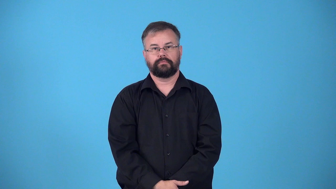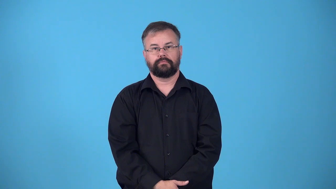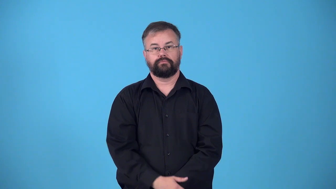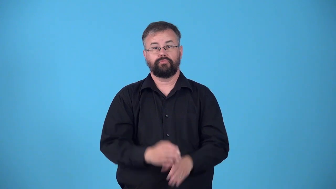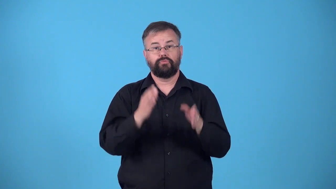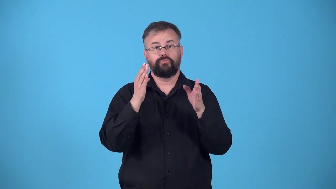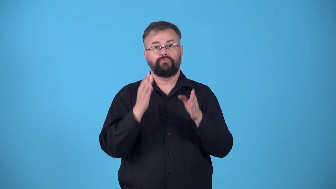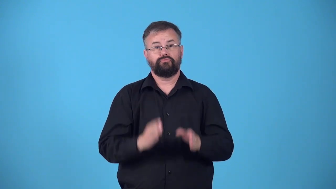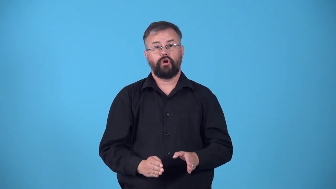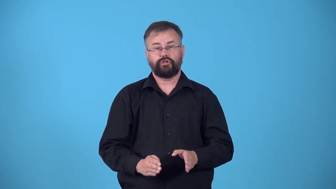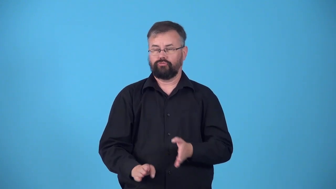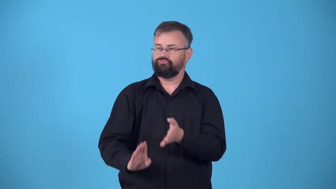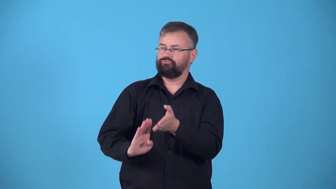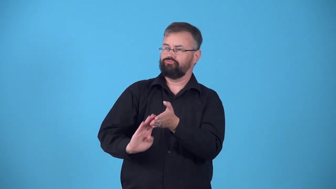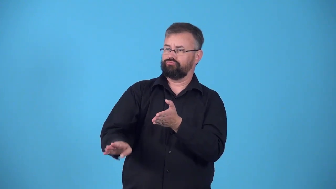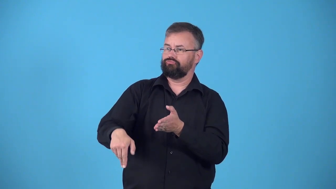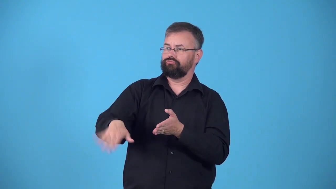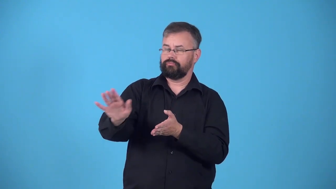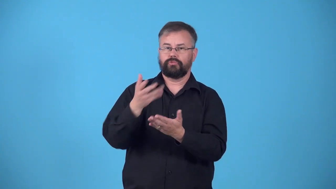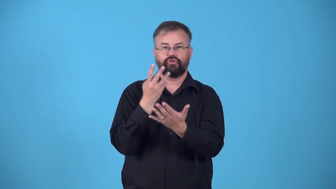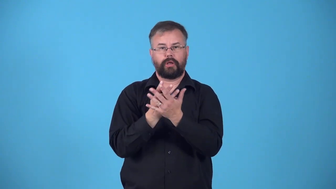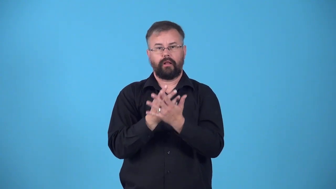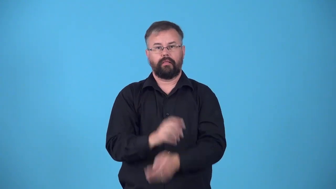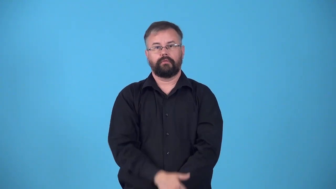pardon from prison sentence